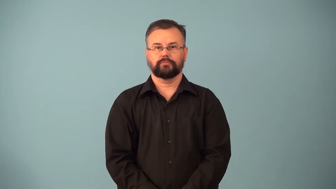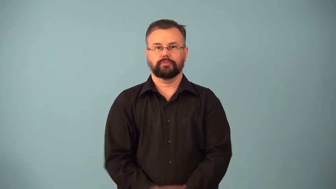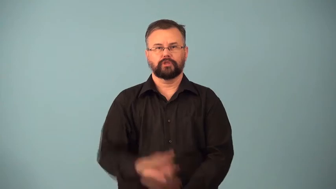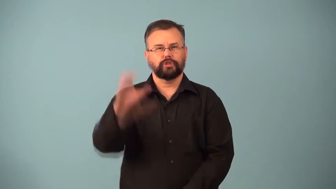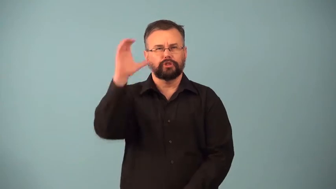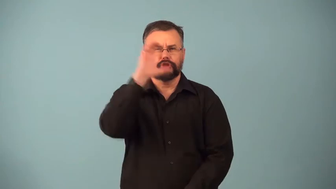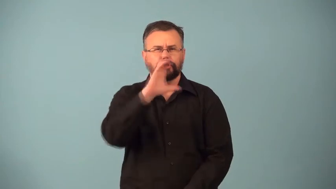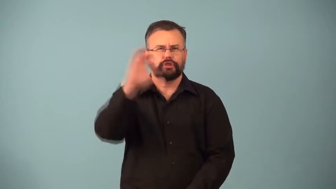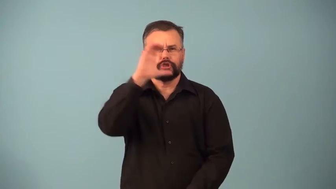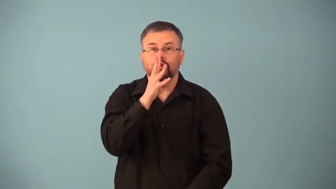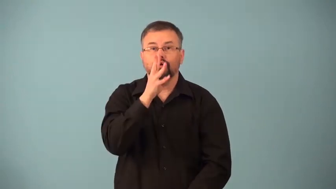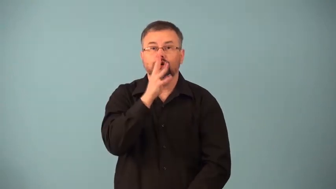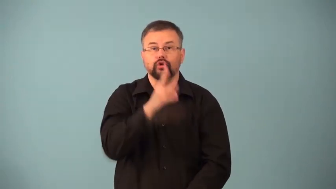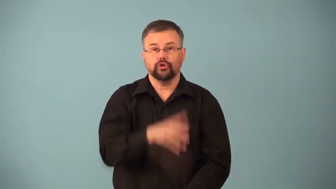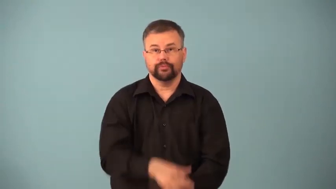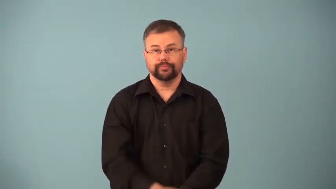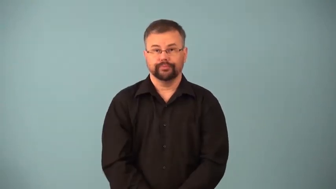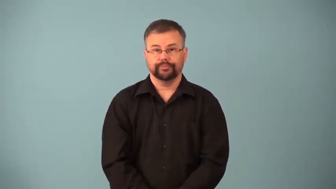divine-water